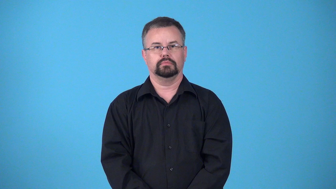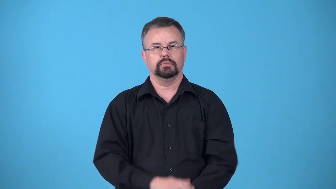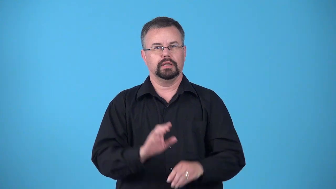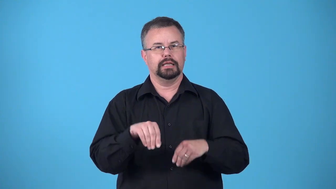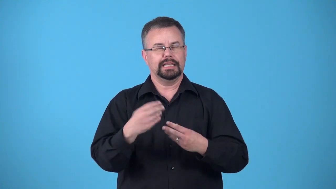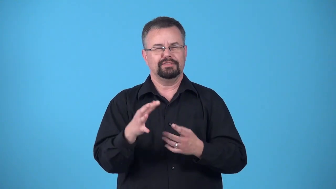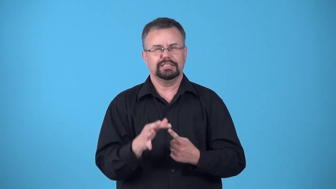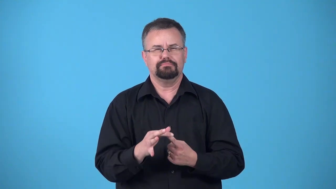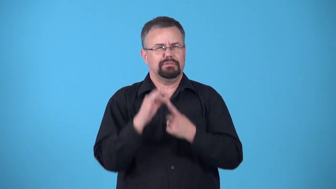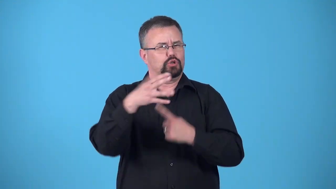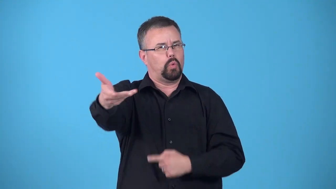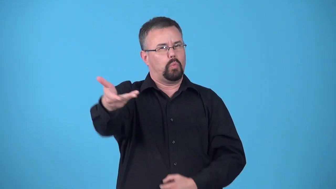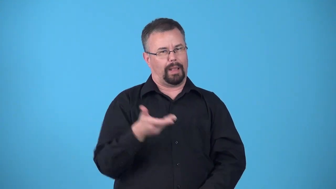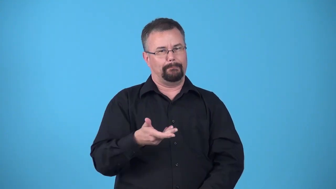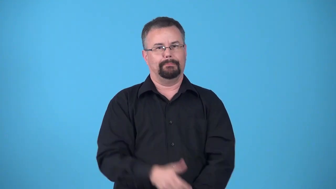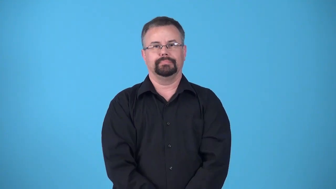roll out the red carpet